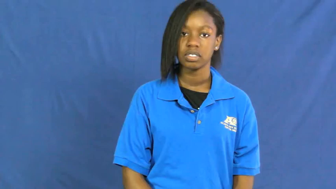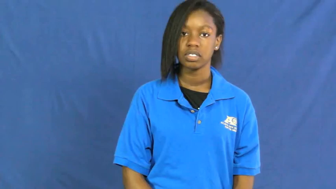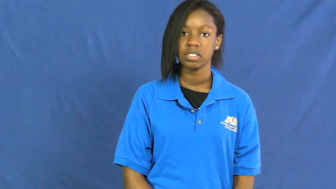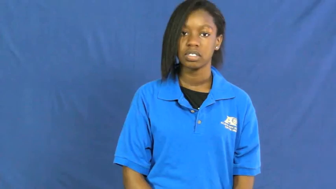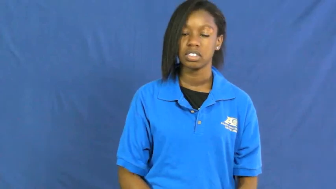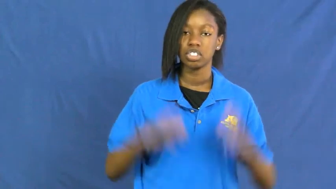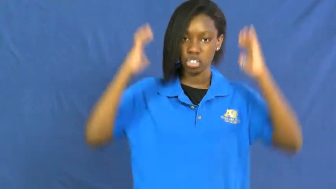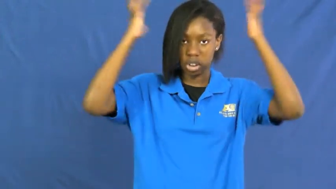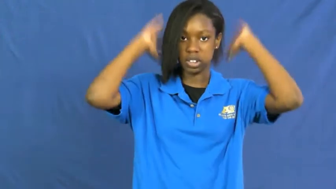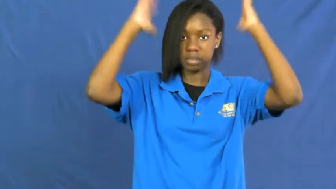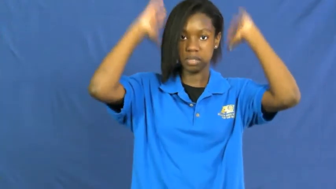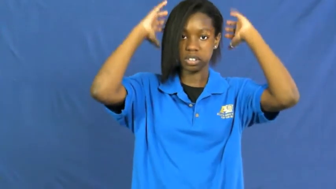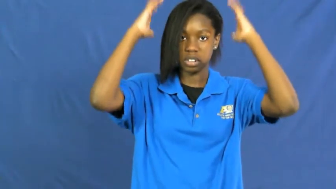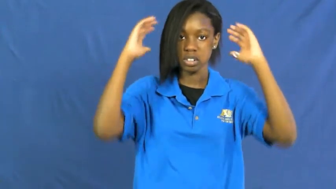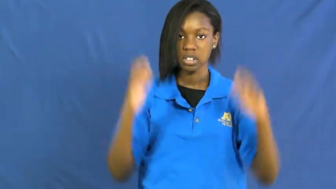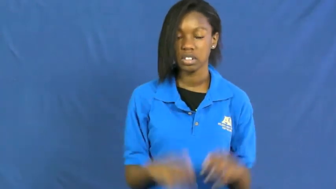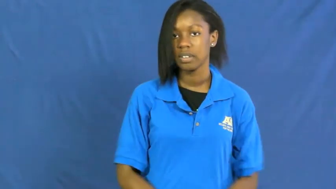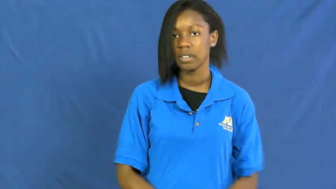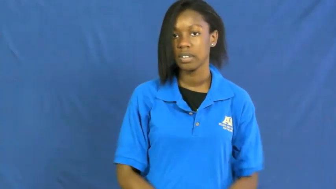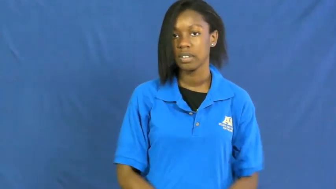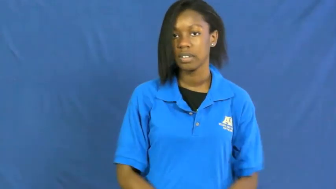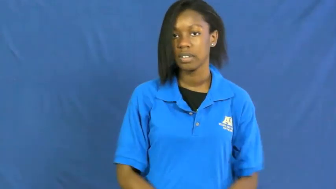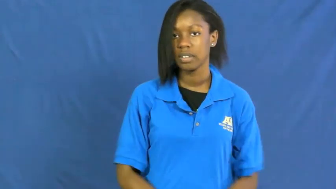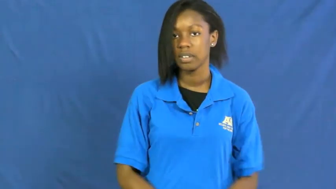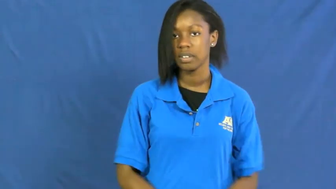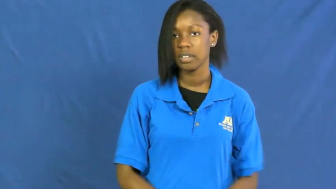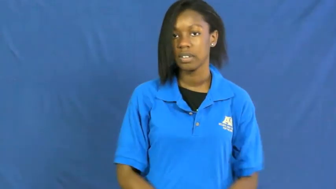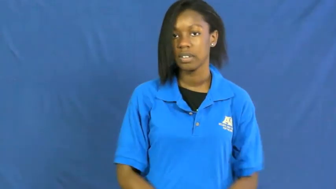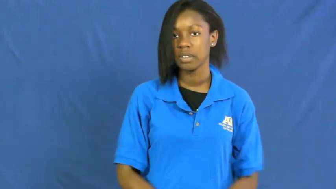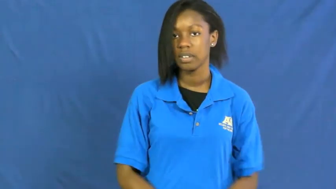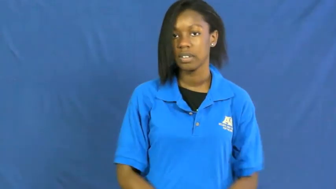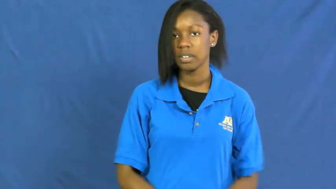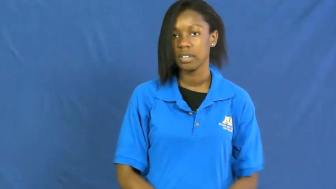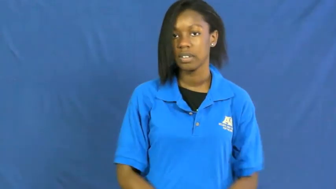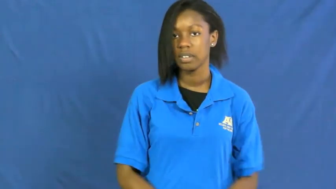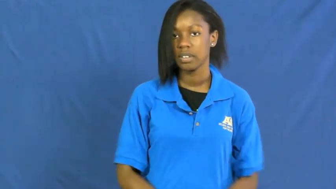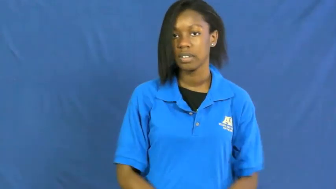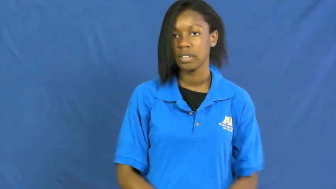shampoo